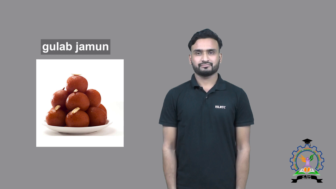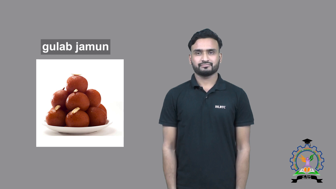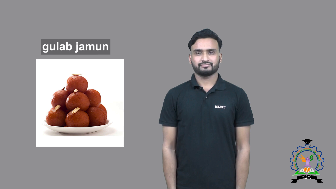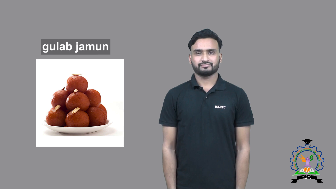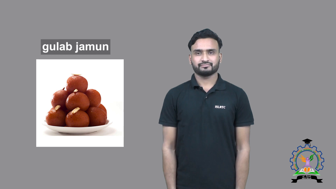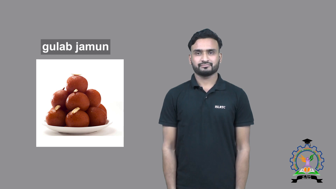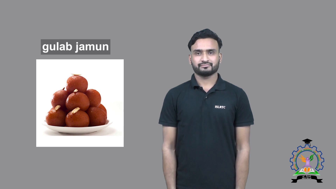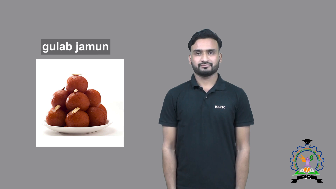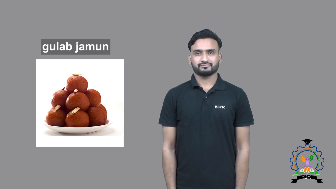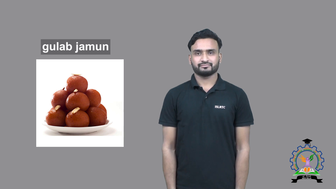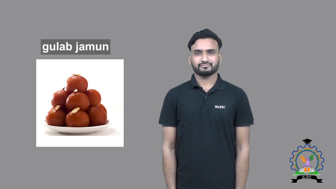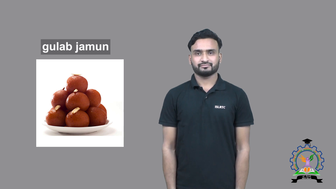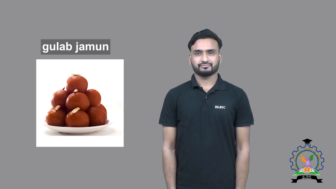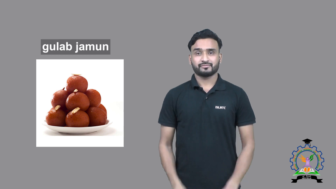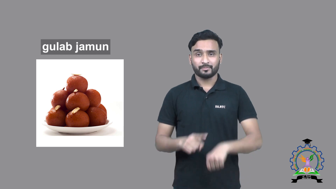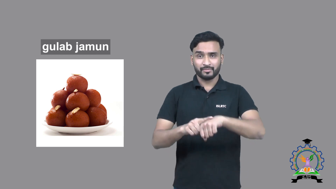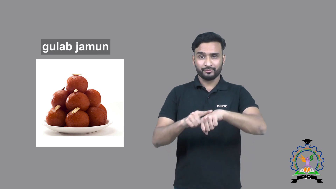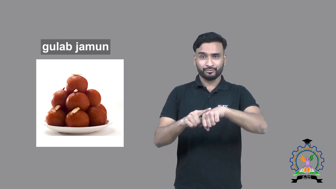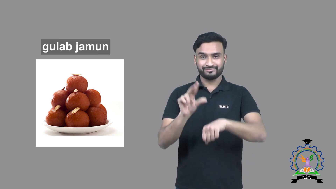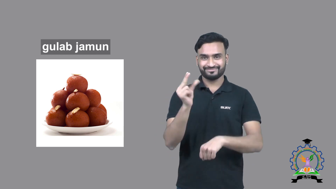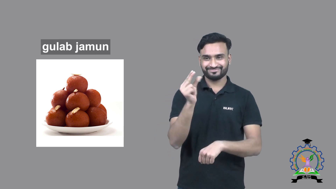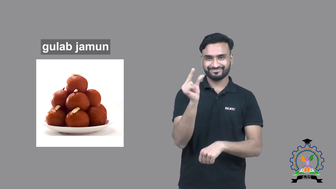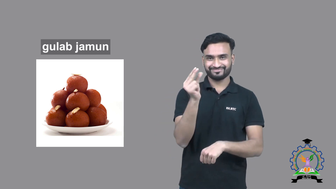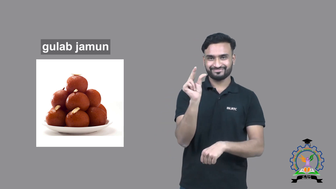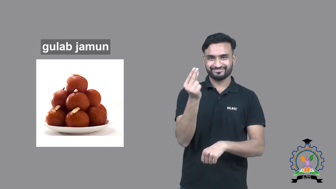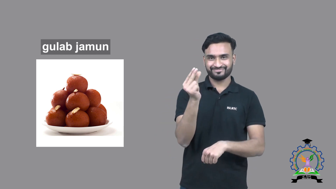gulab jamun